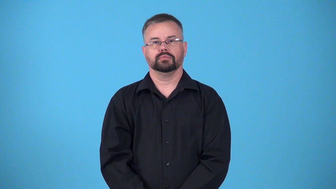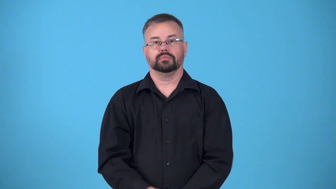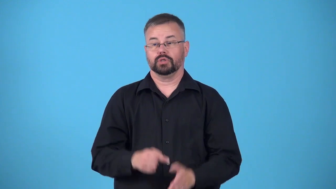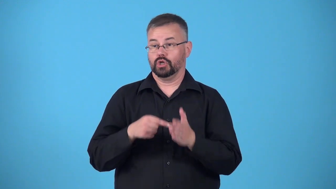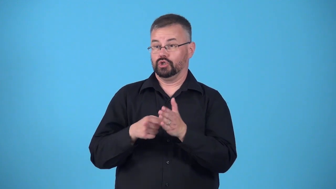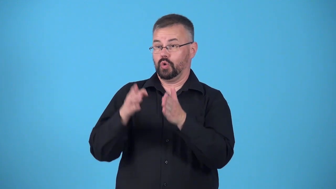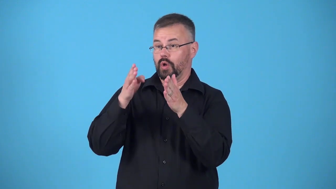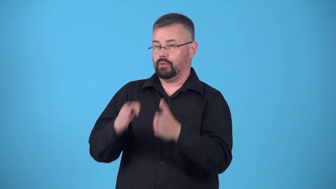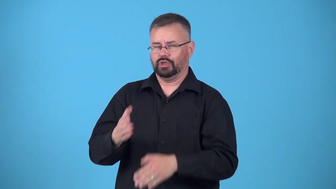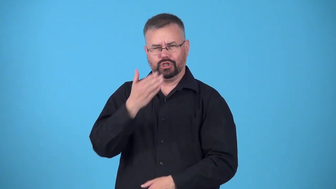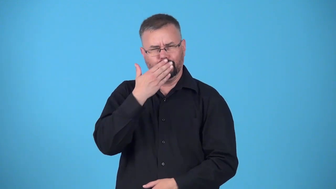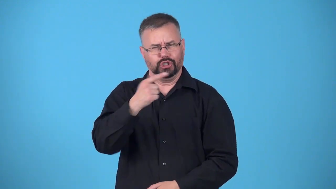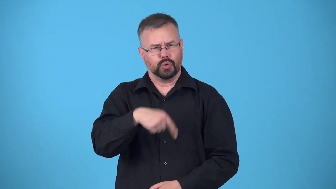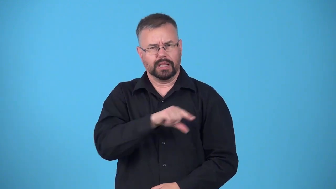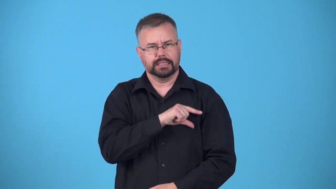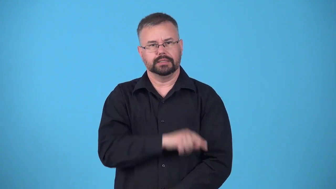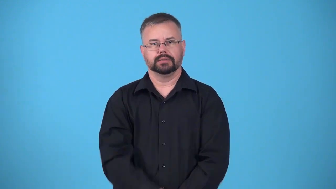showcase